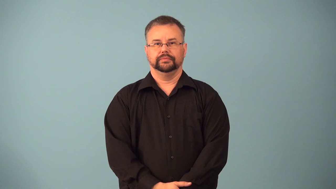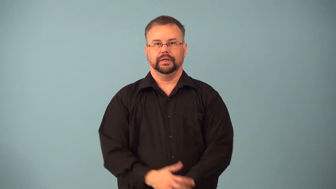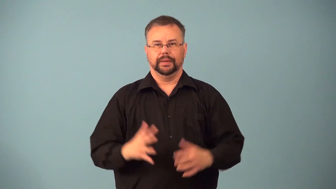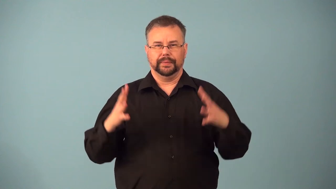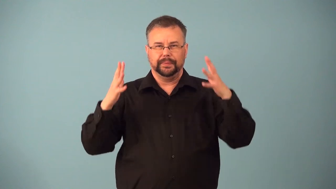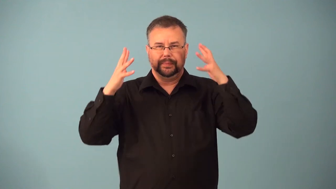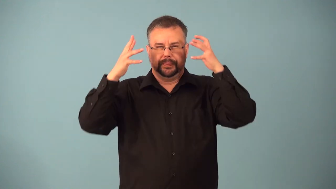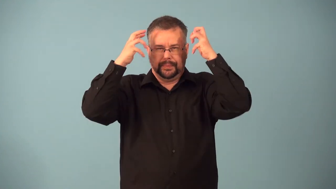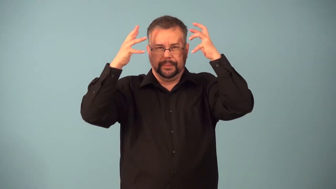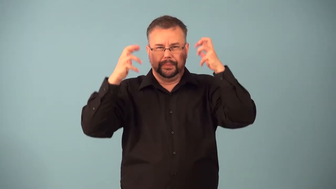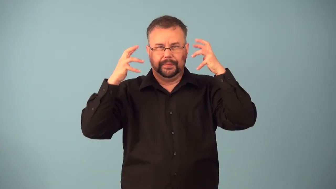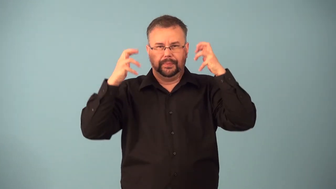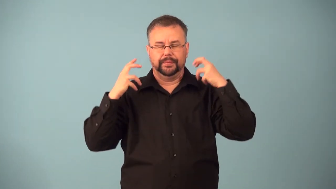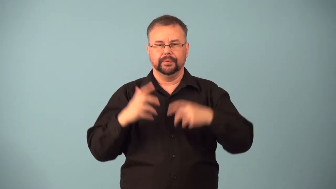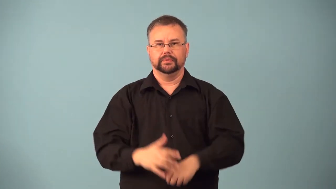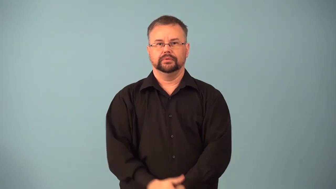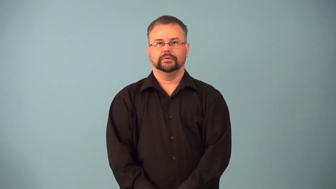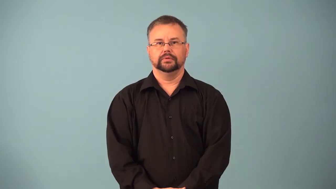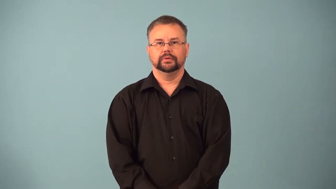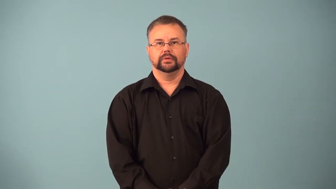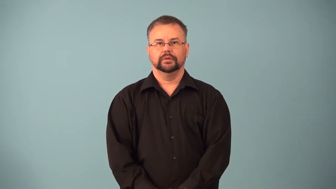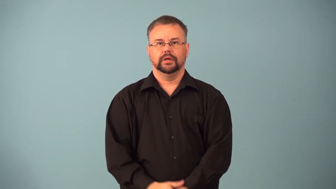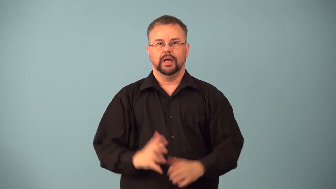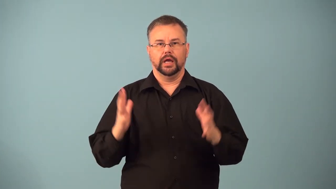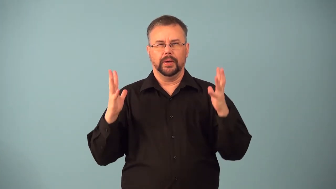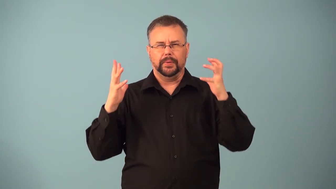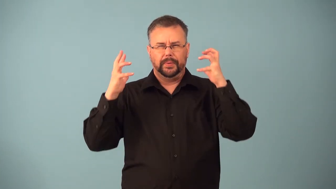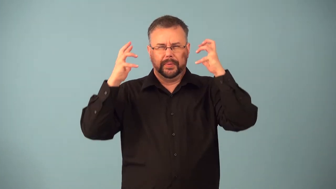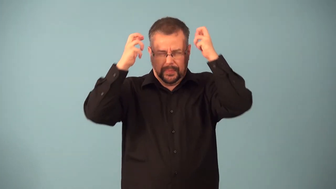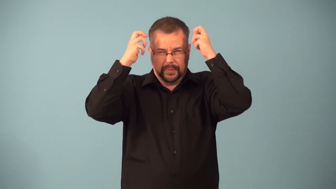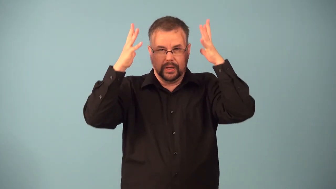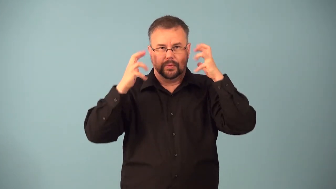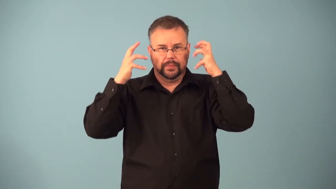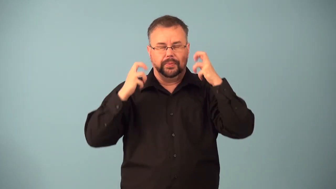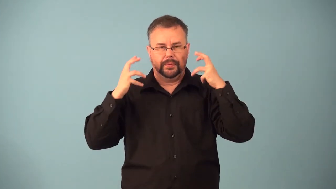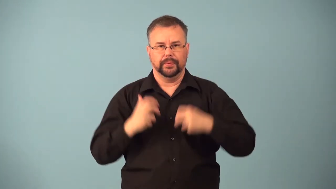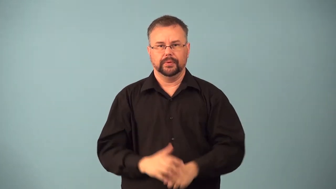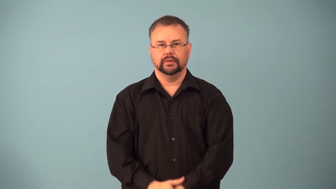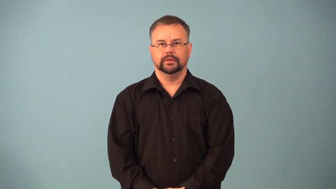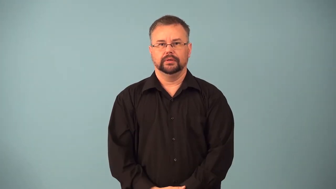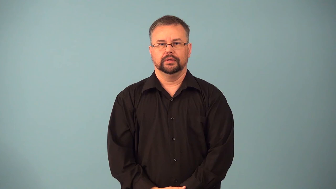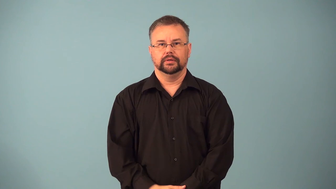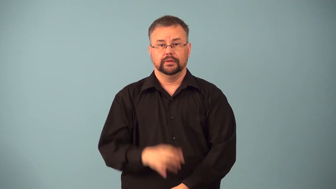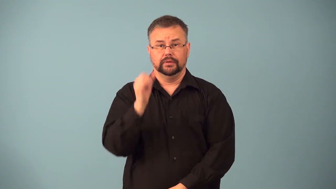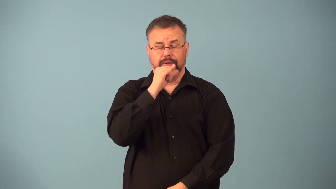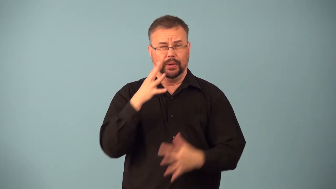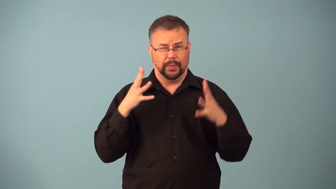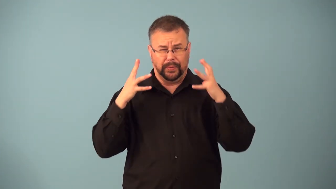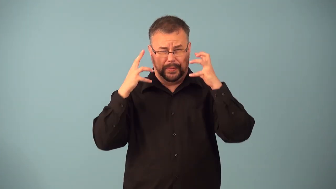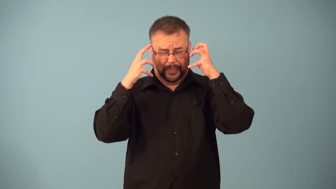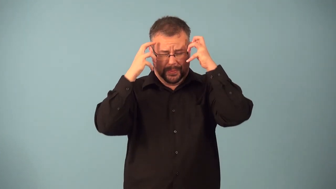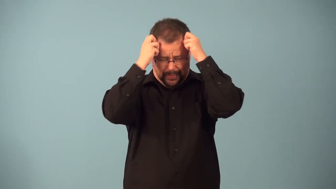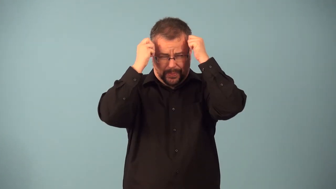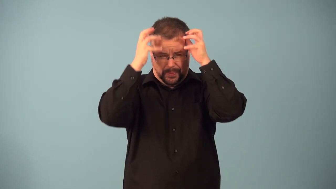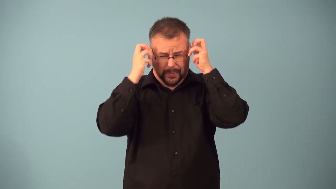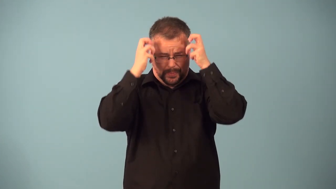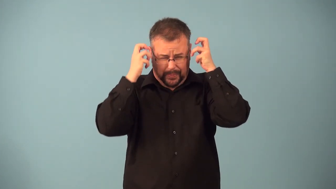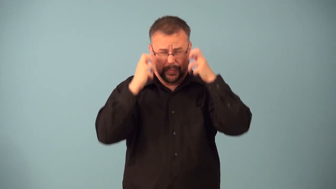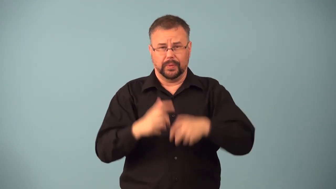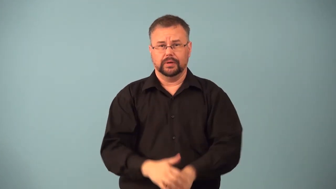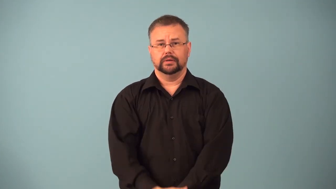frizzy